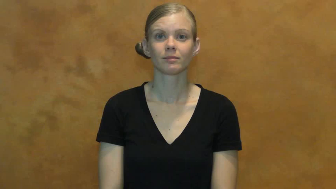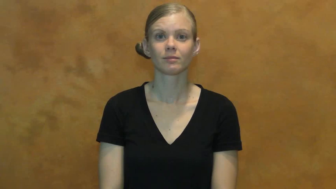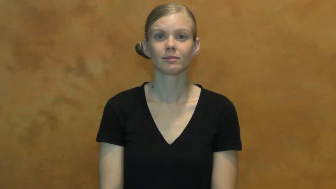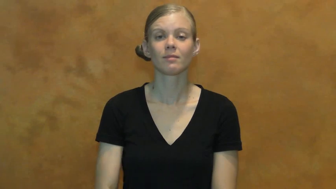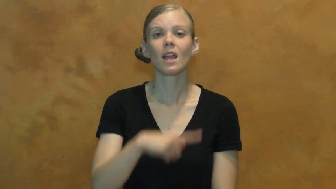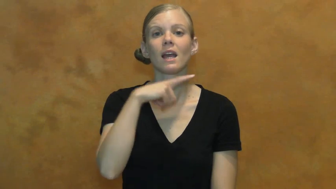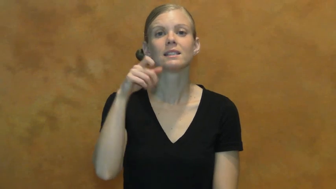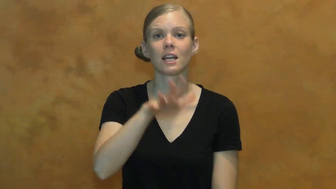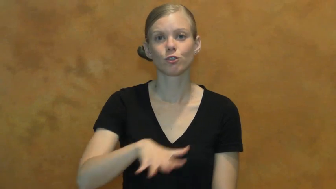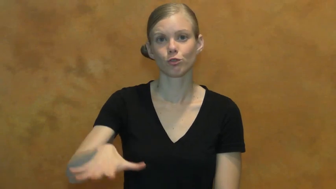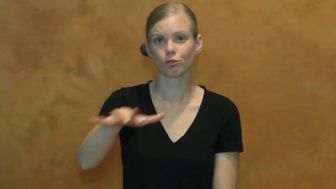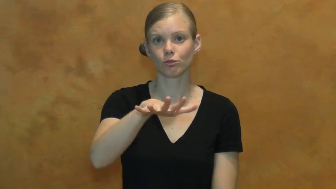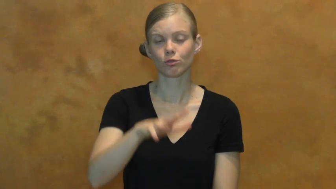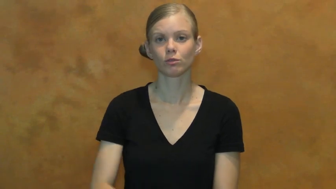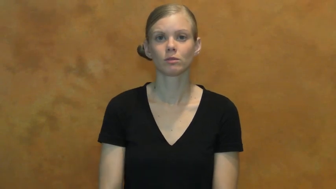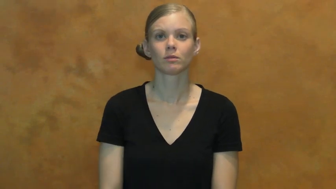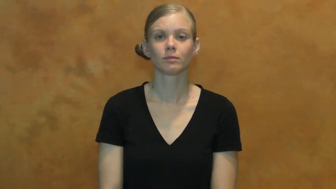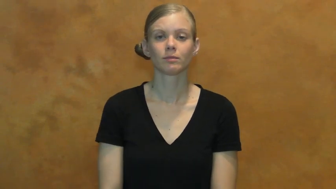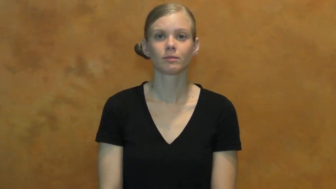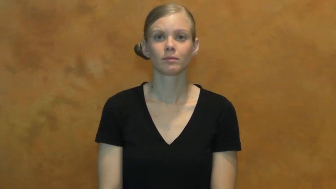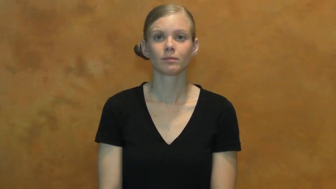desert